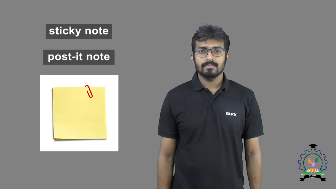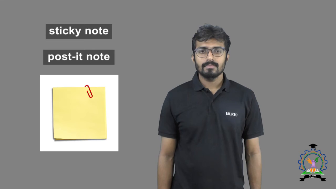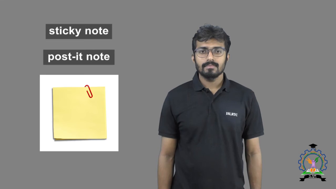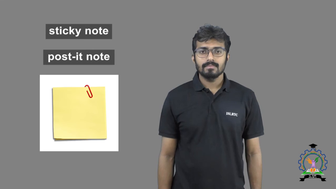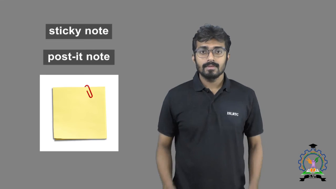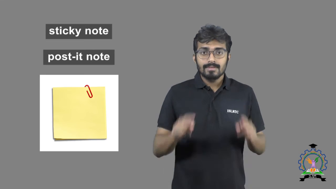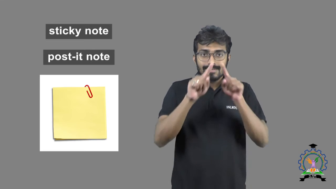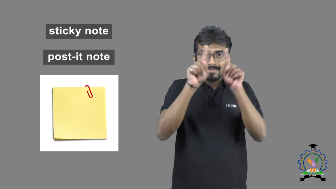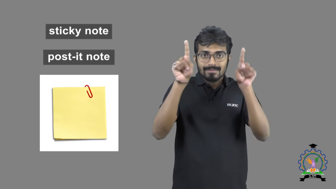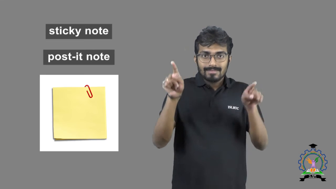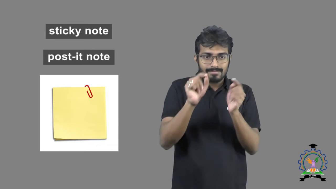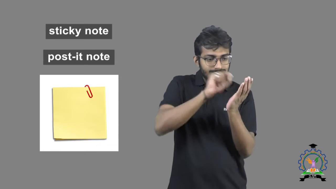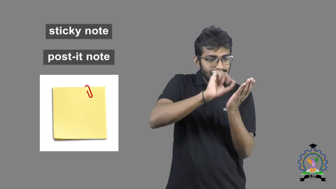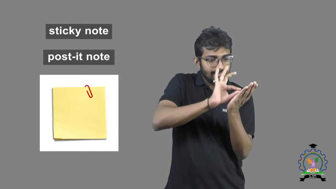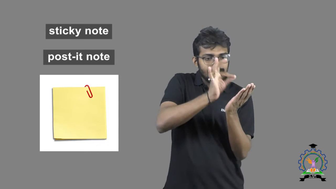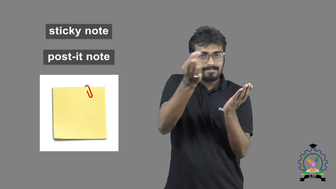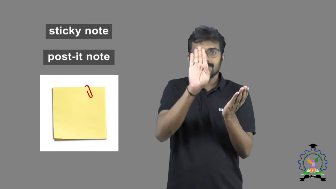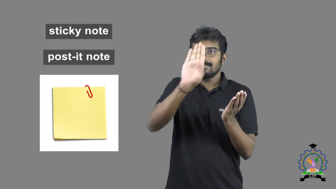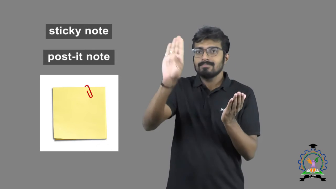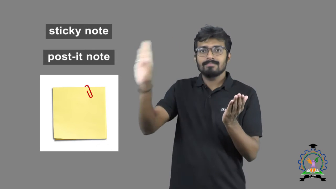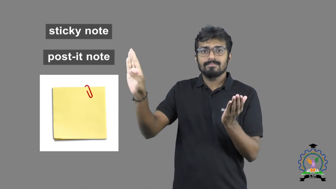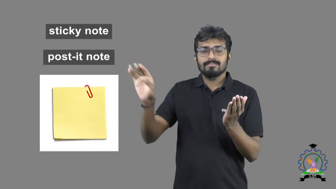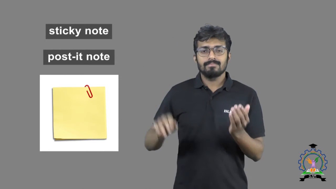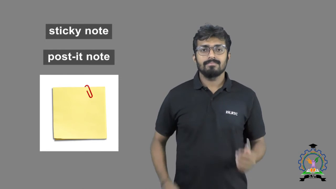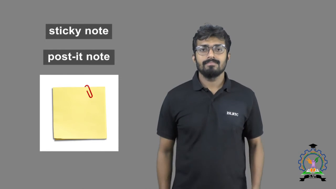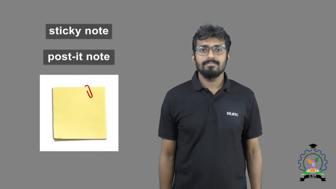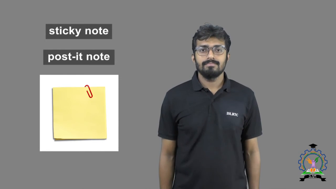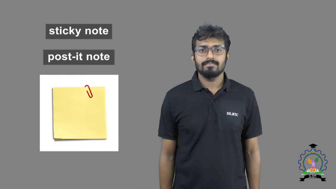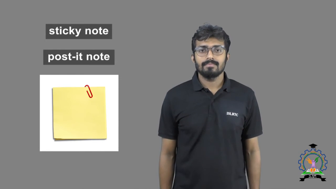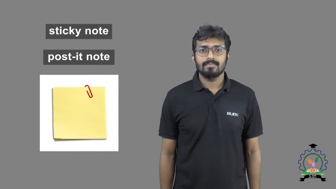sticky note, post it note